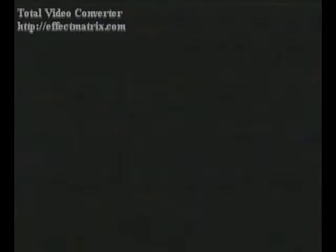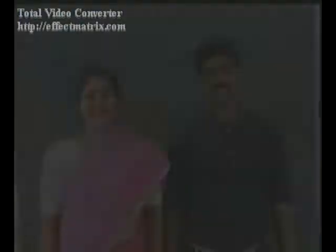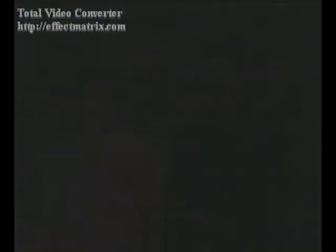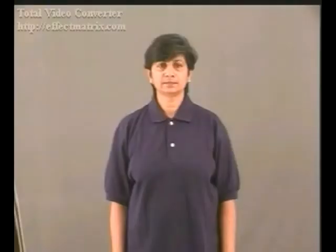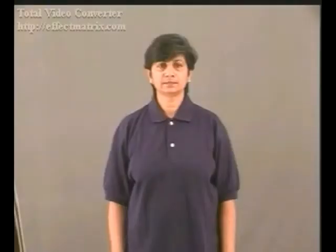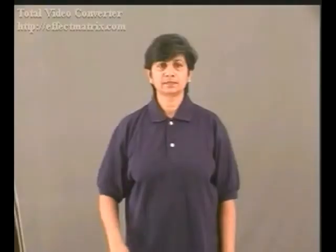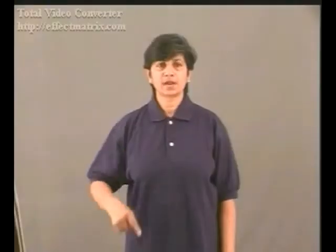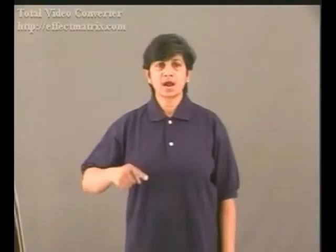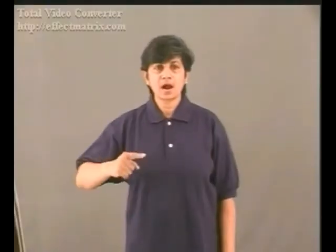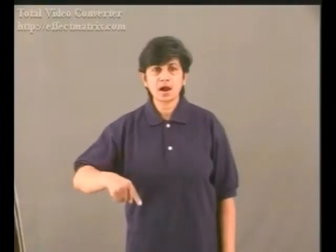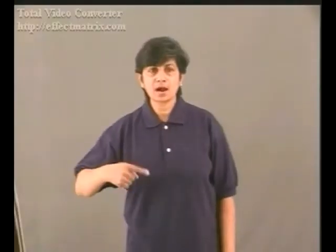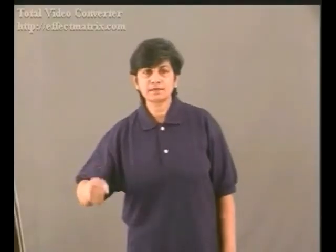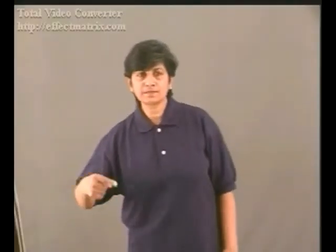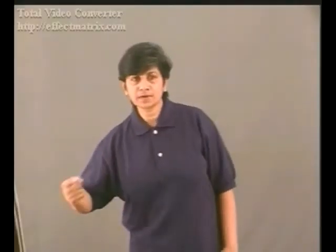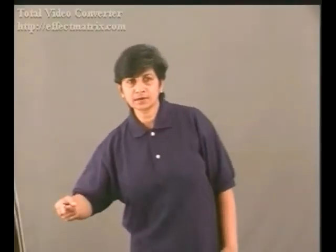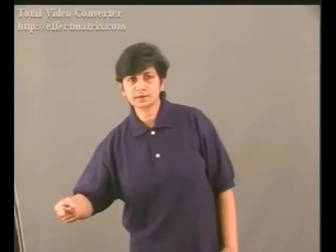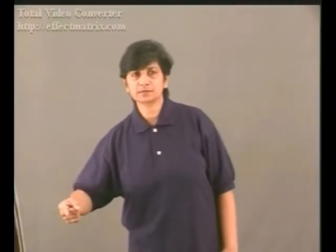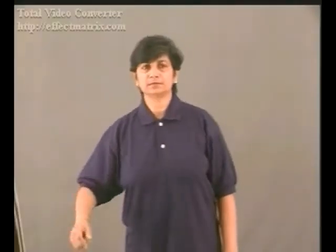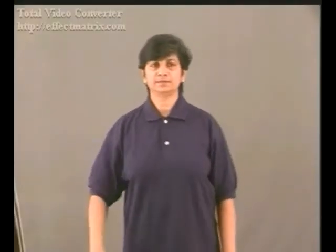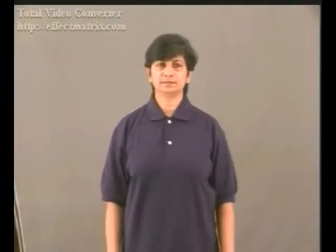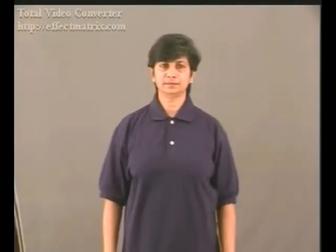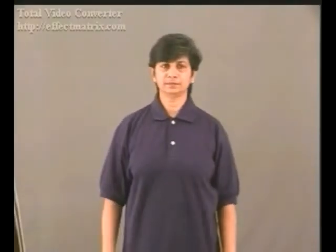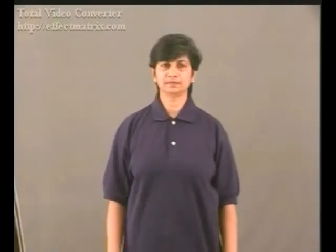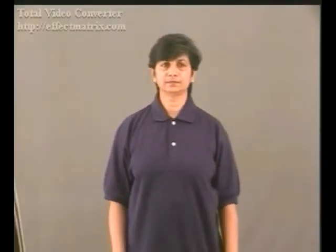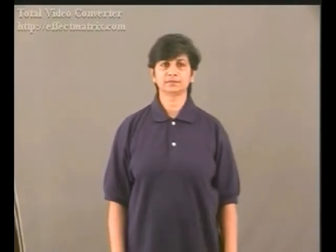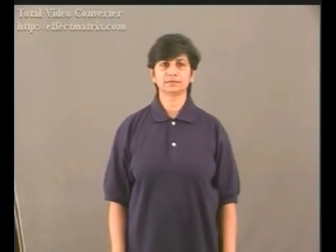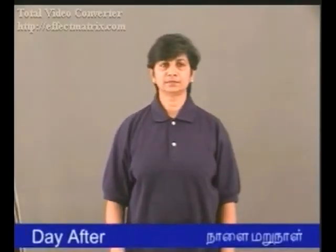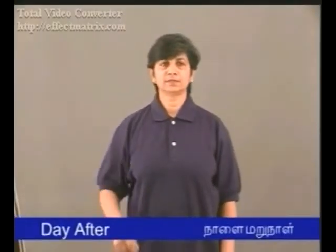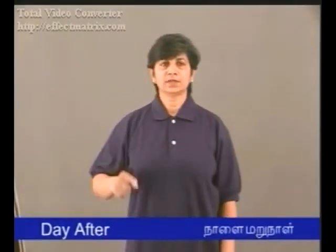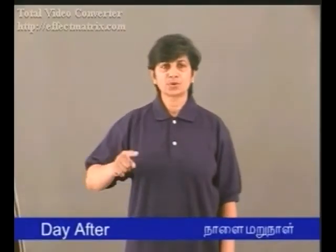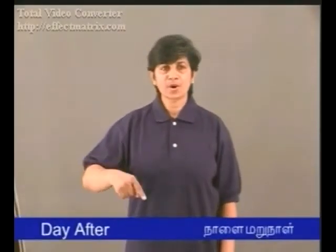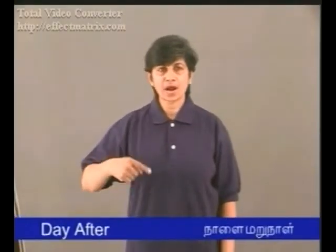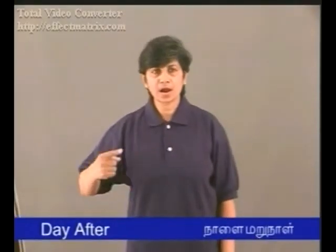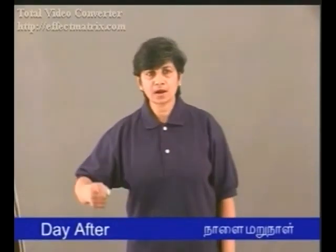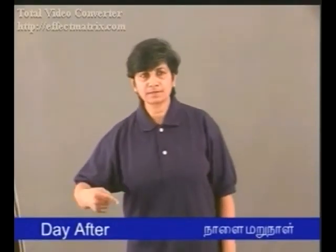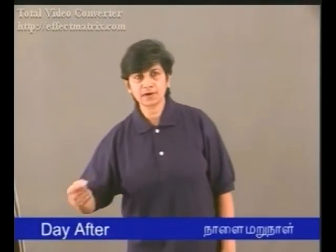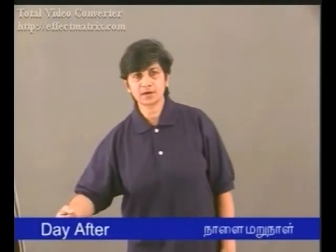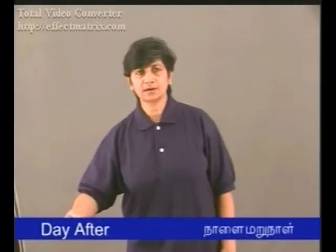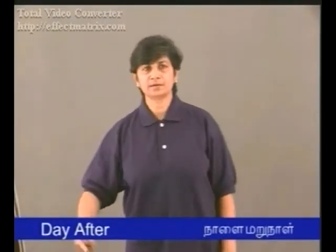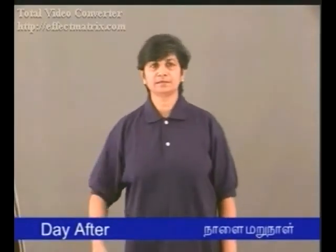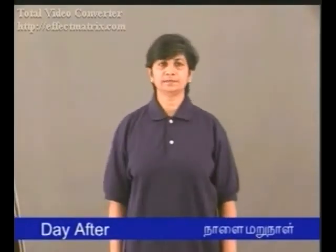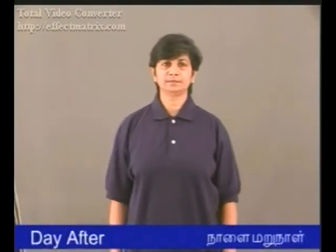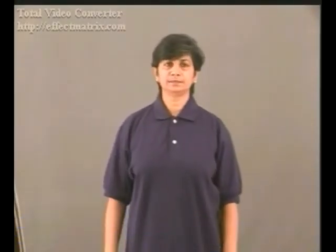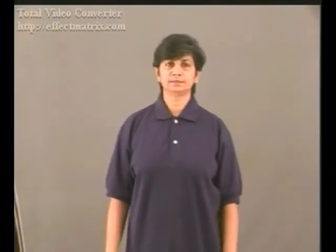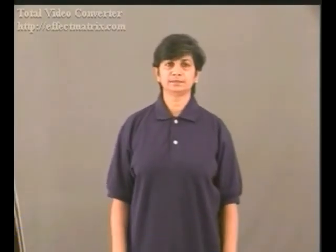day after